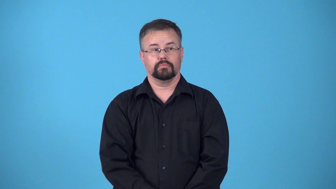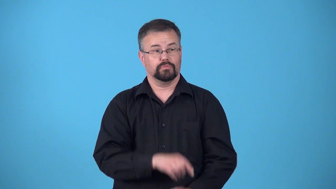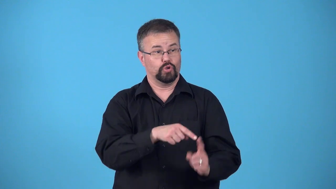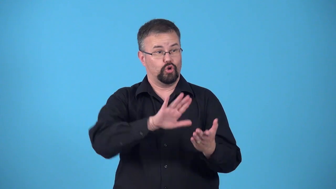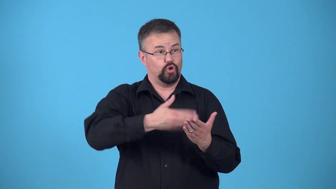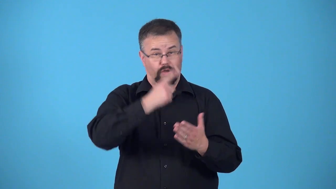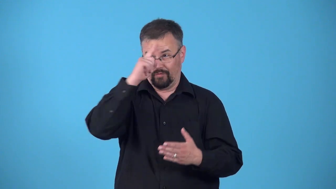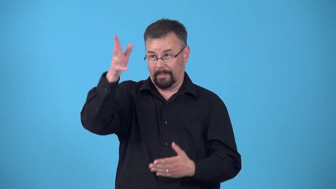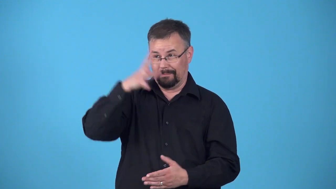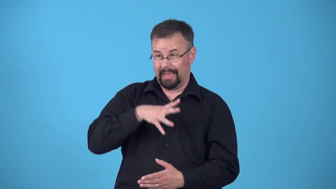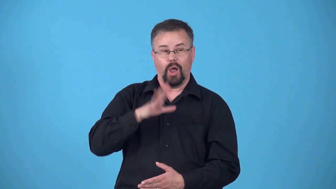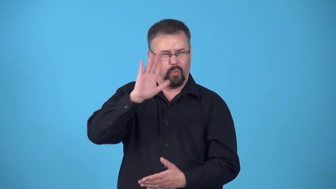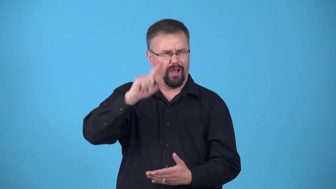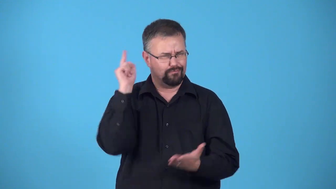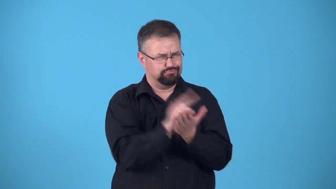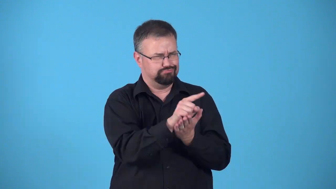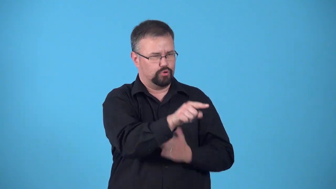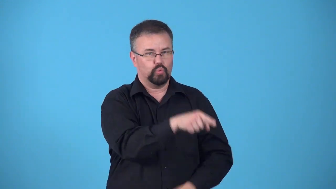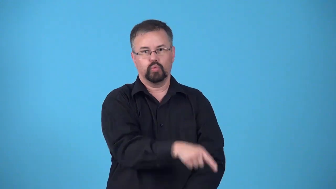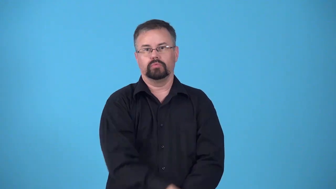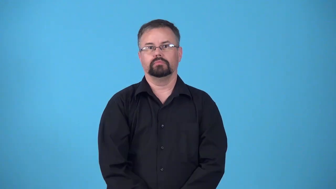way to a man's heart is through his stomach, the